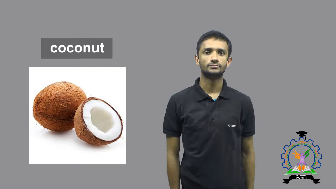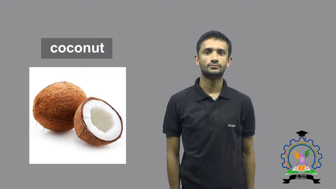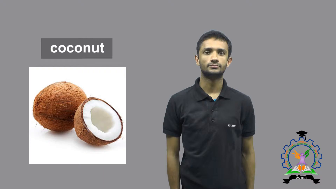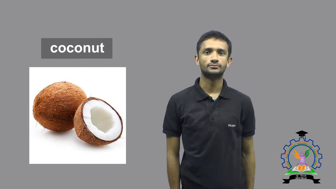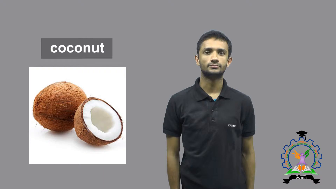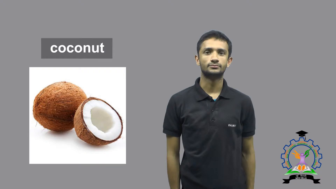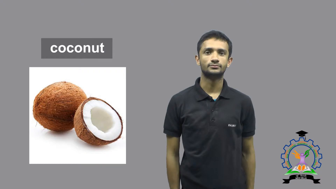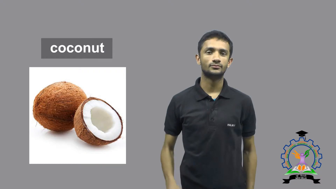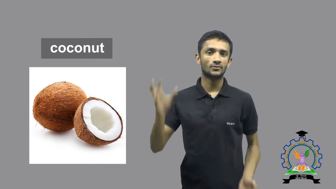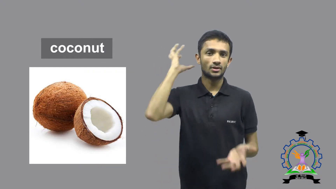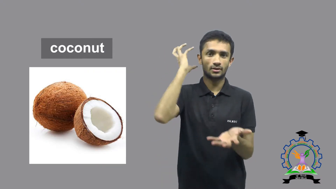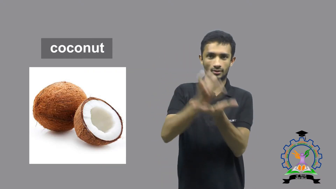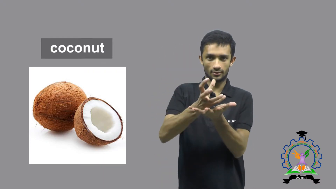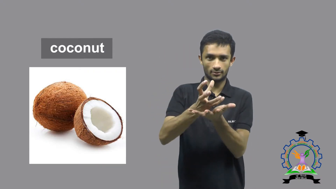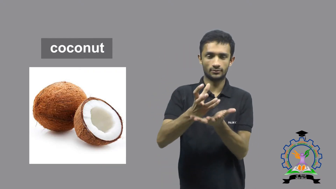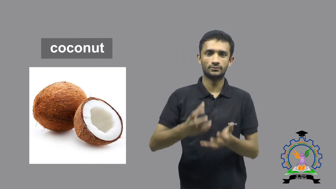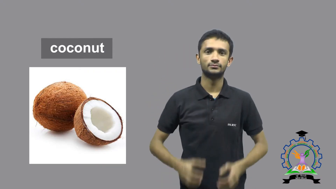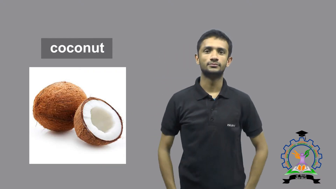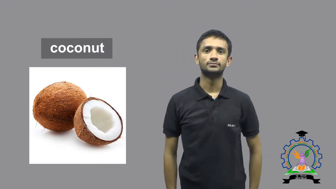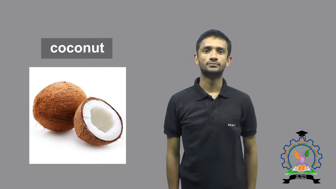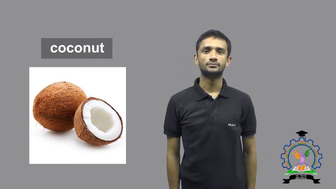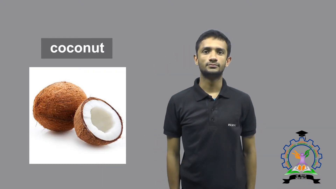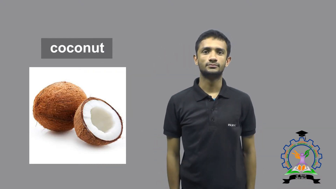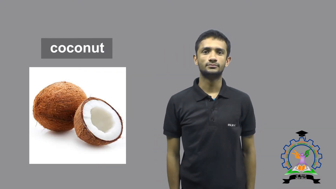coconut sign 2